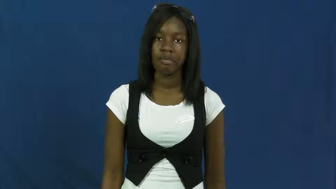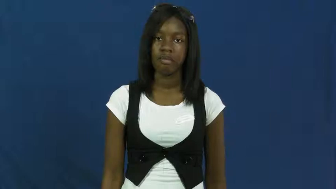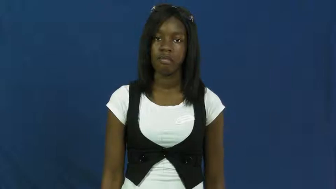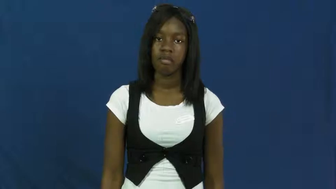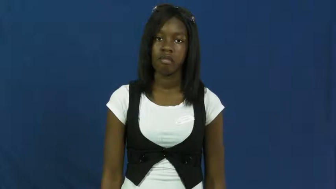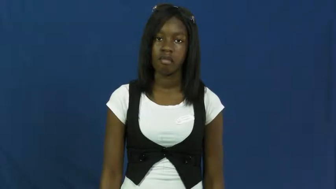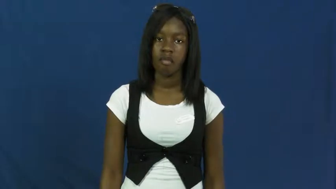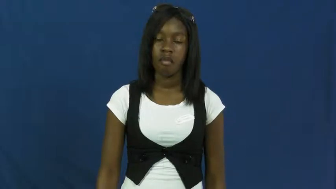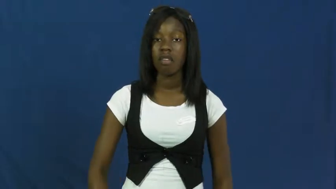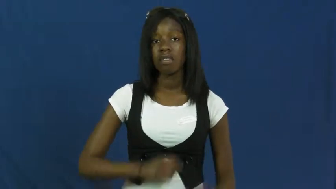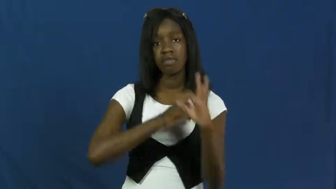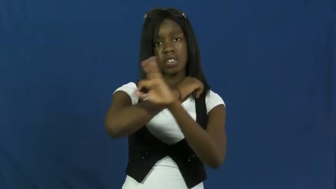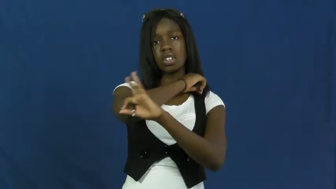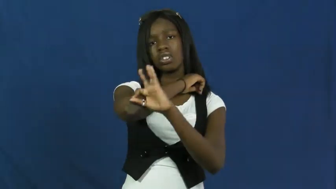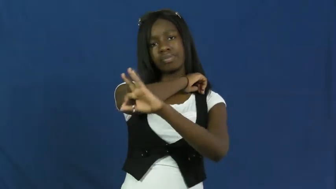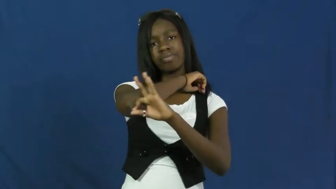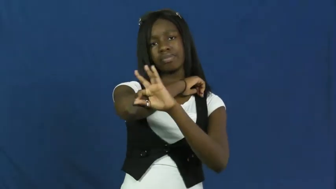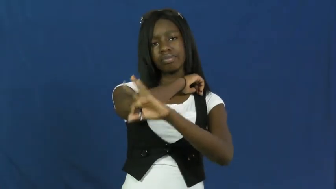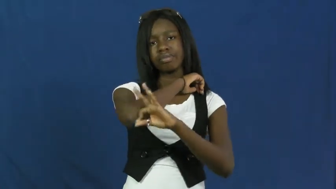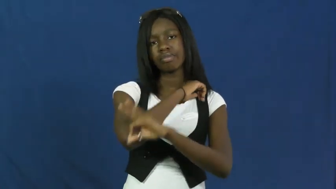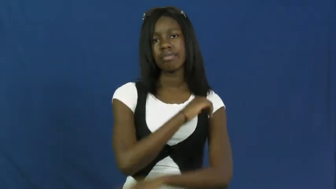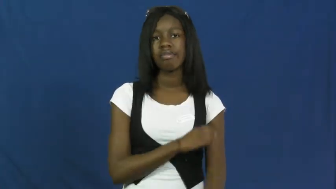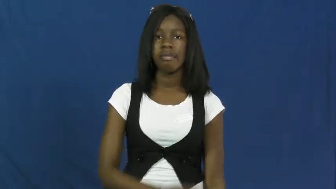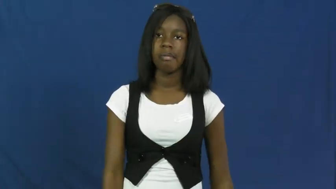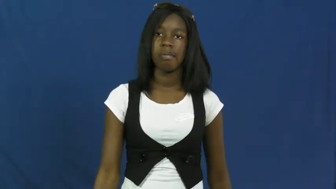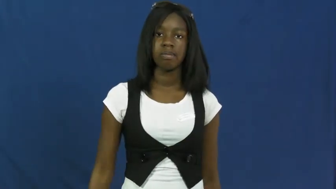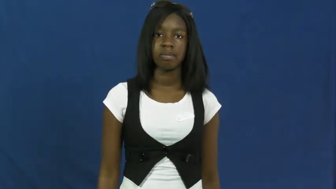foreign